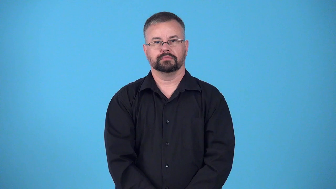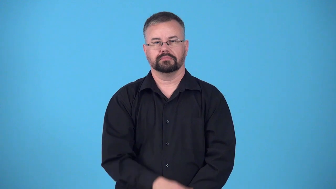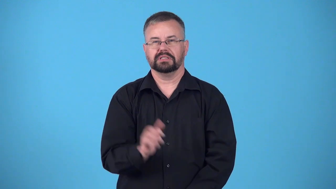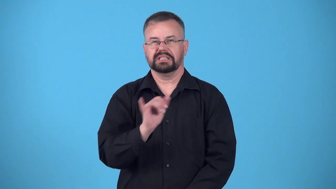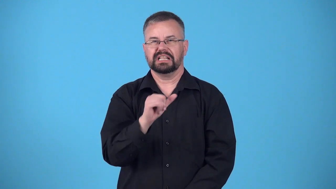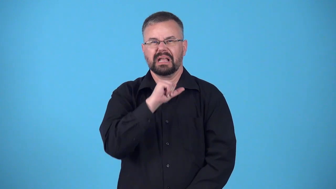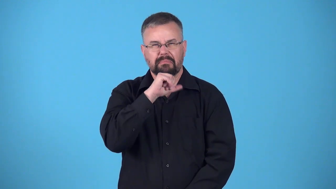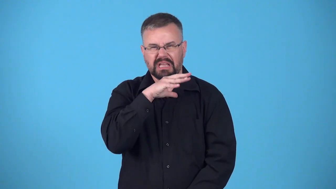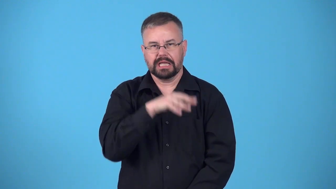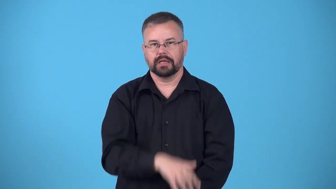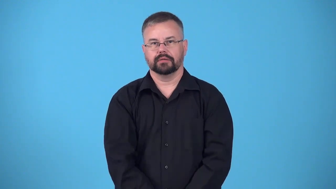swinish